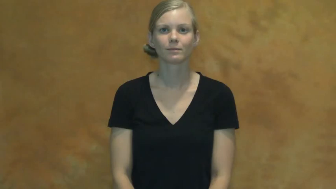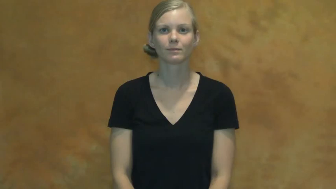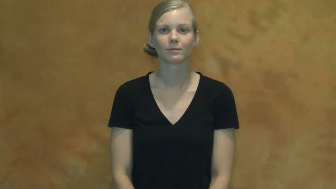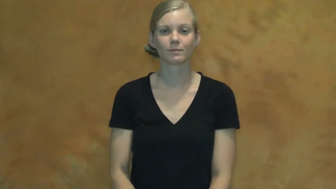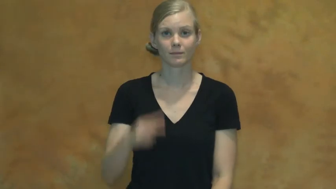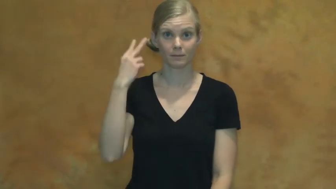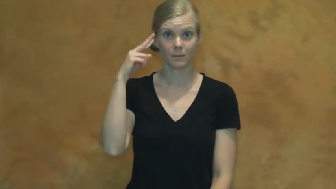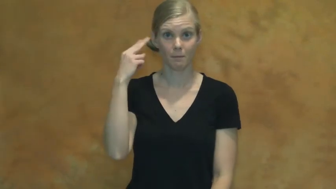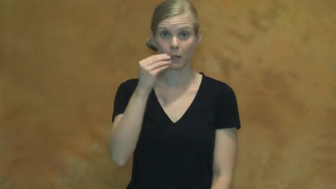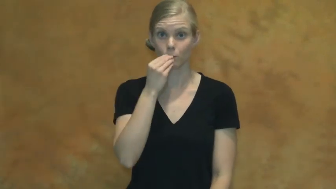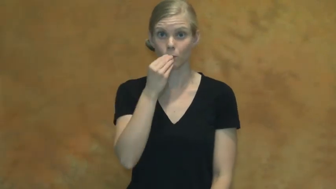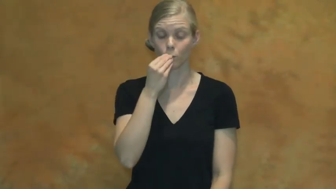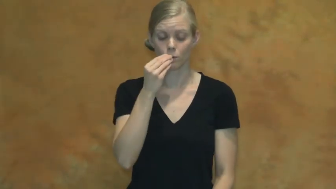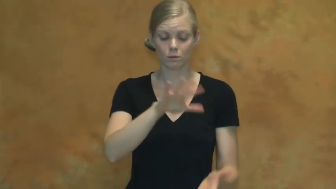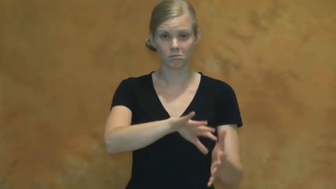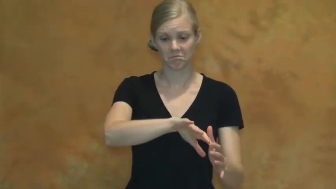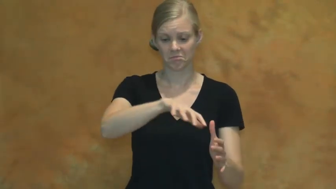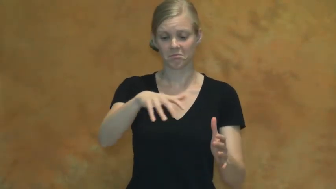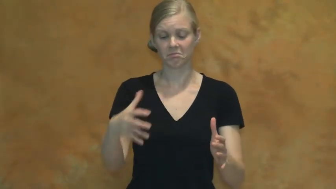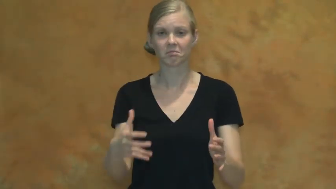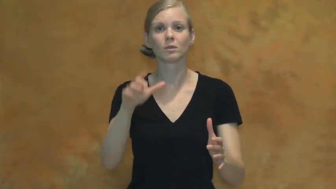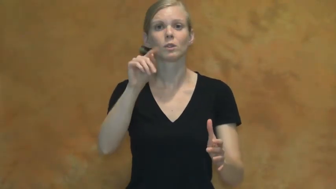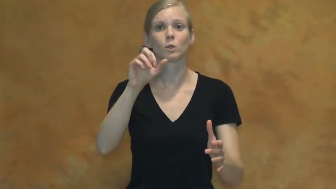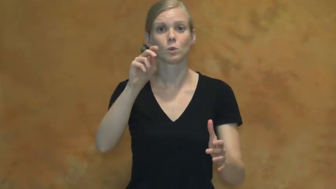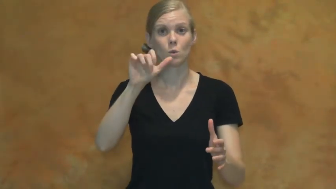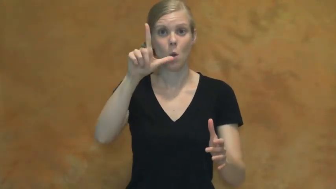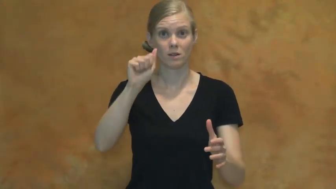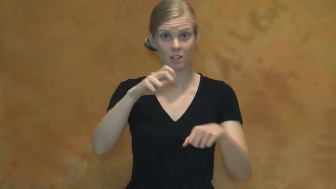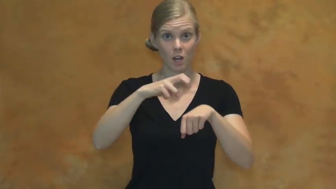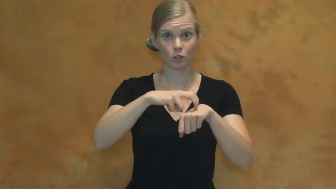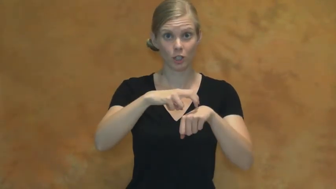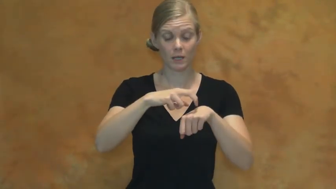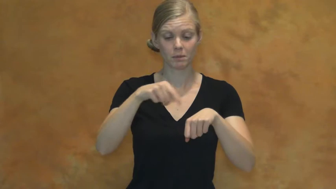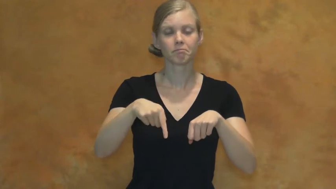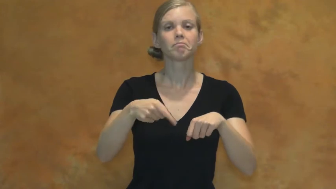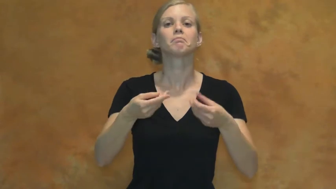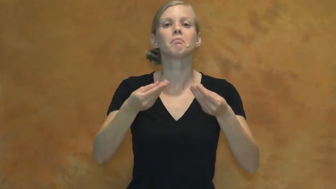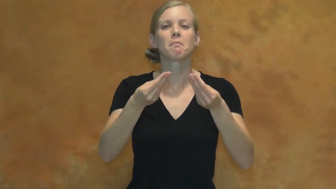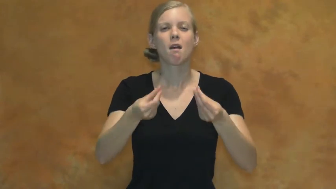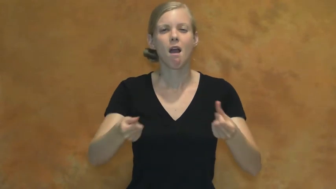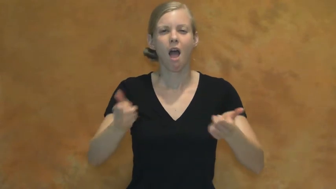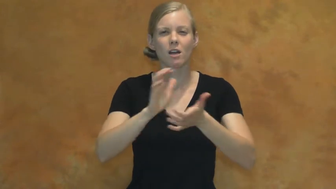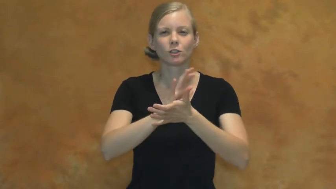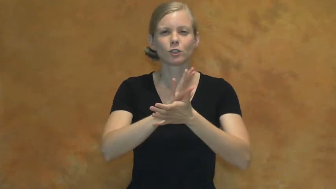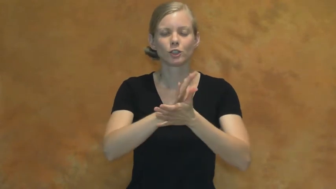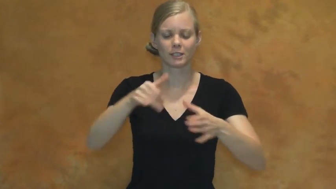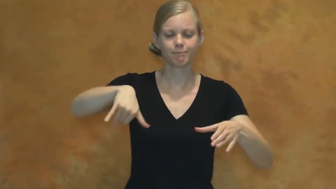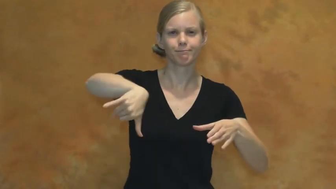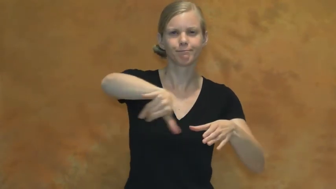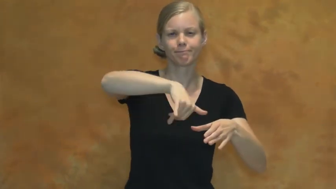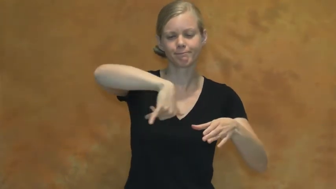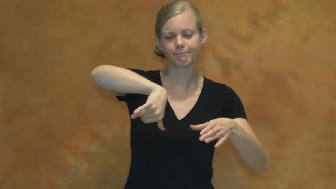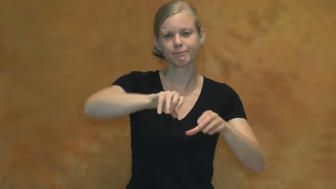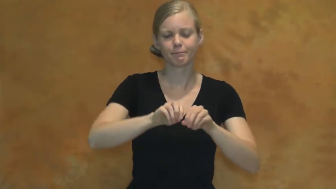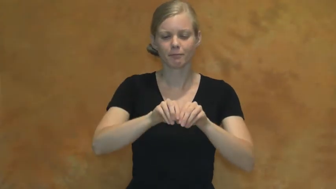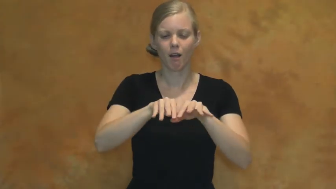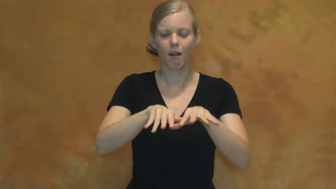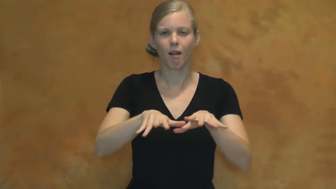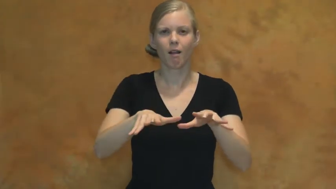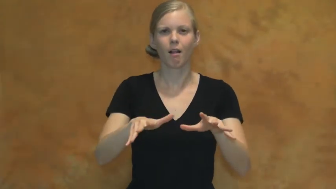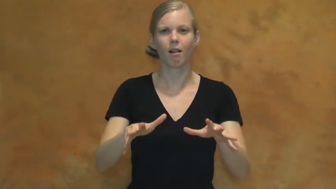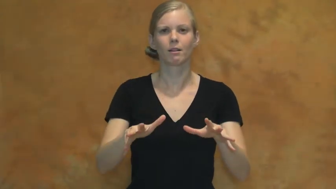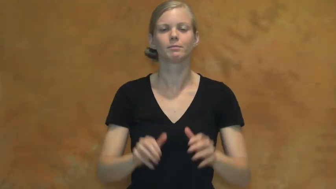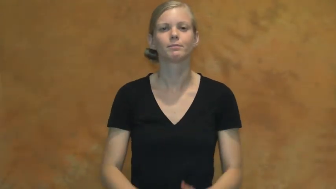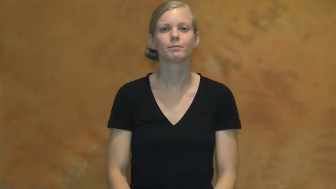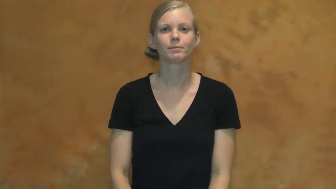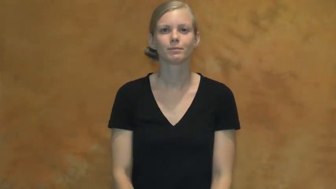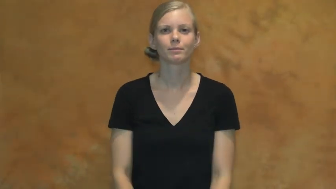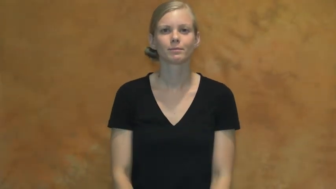nachos